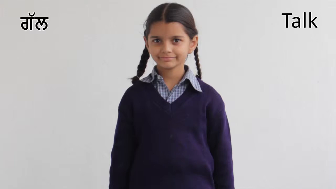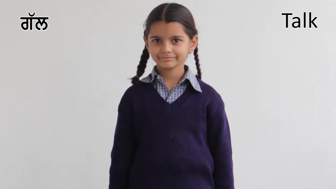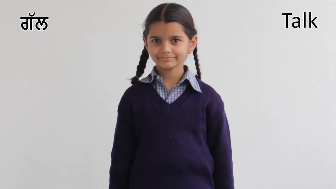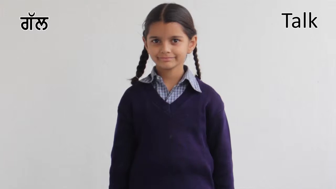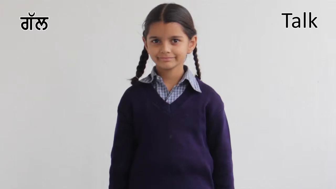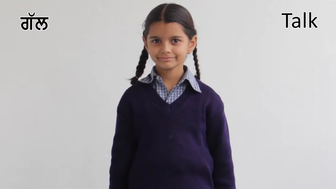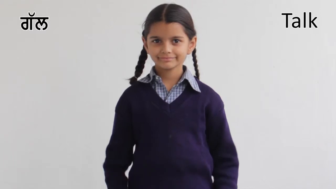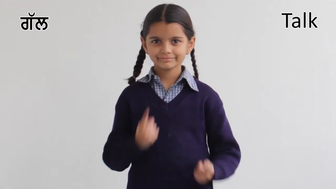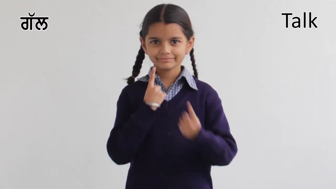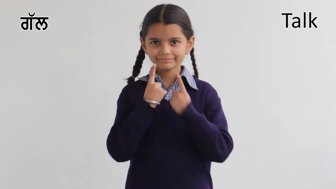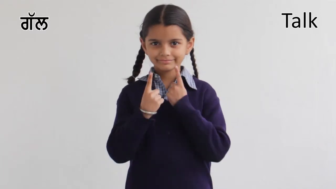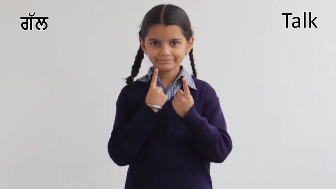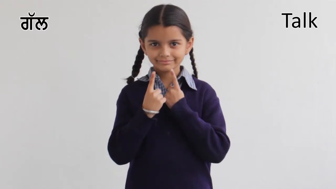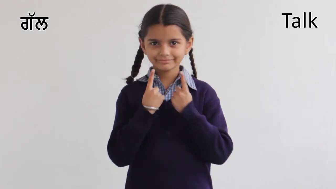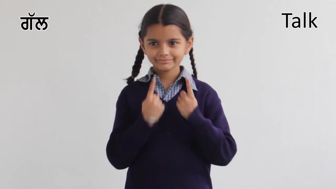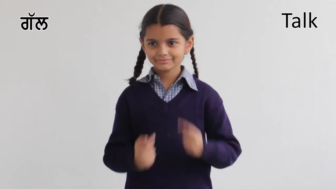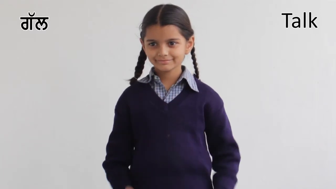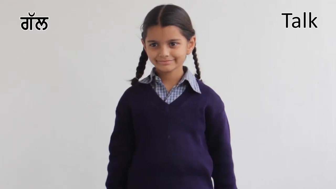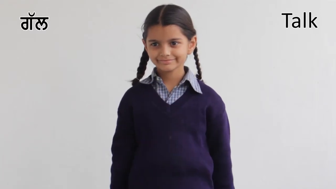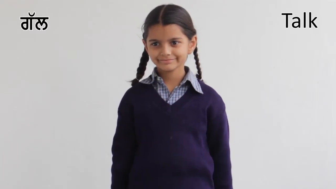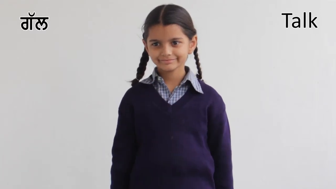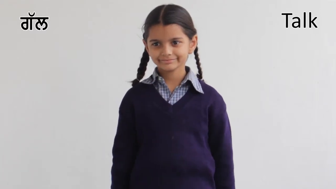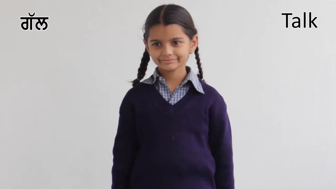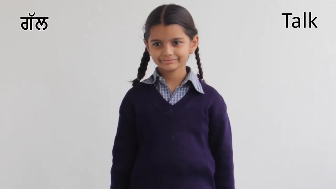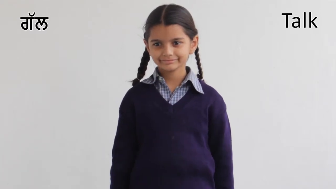Talk